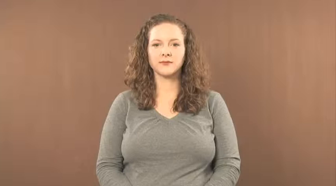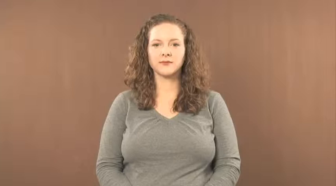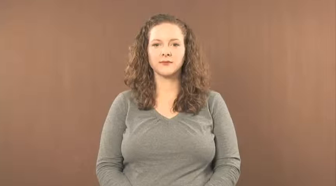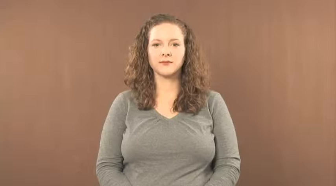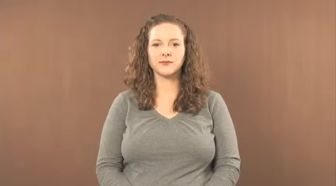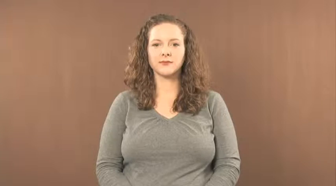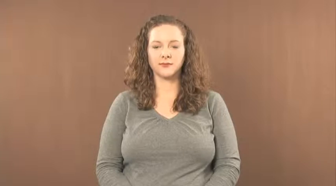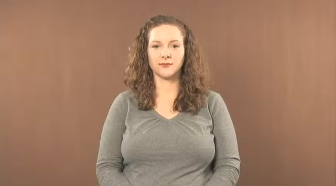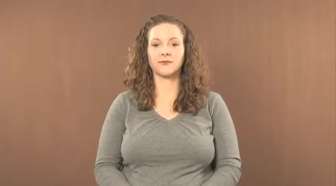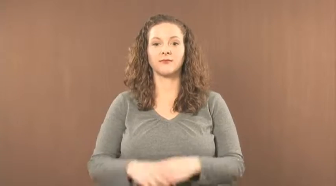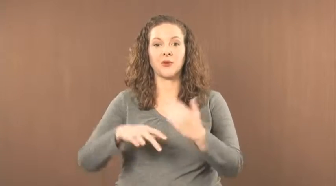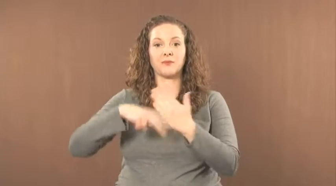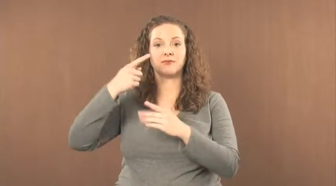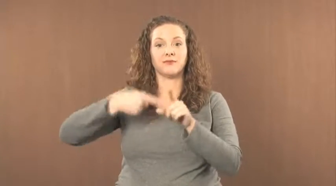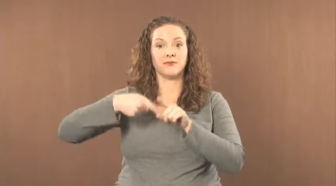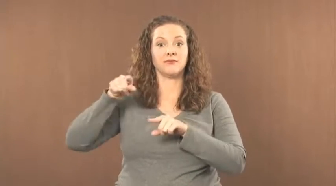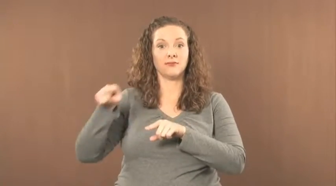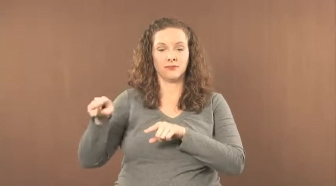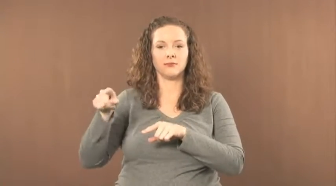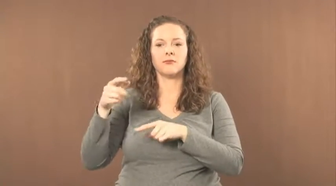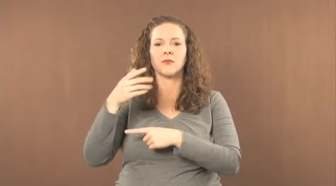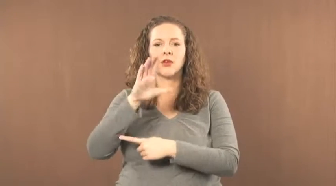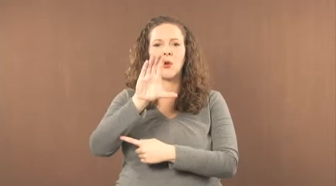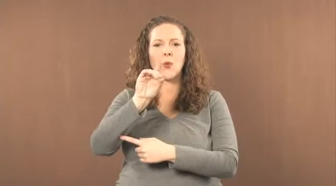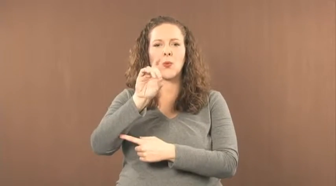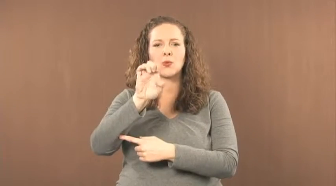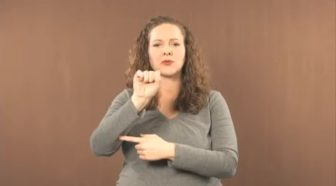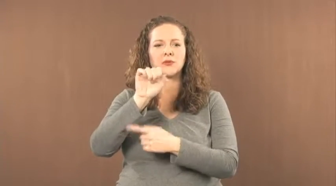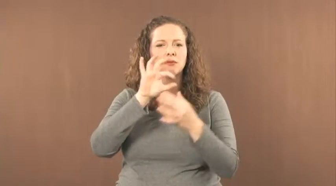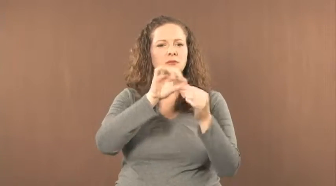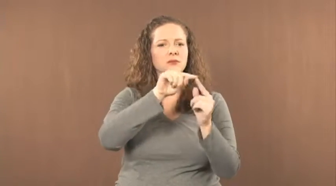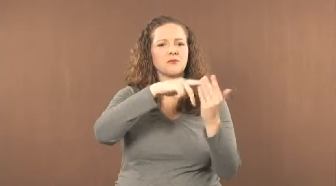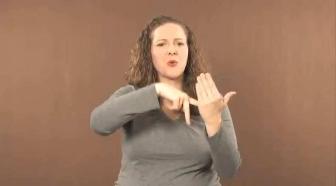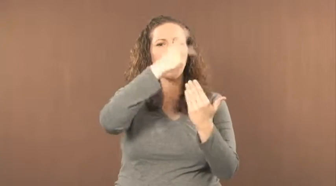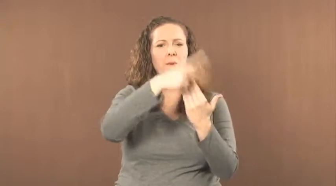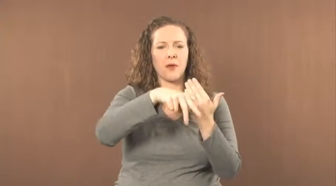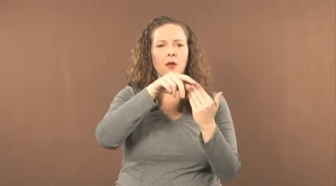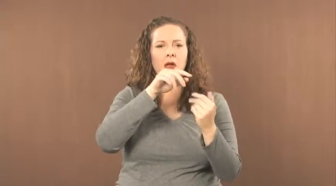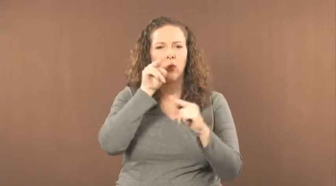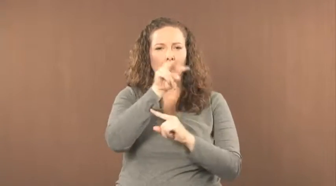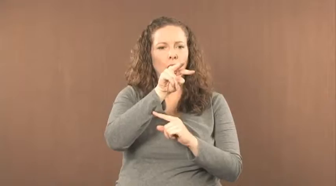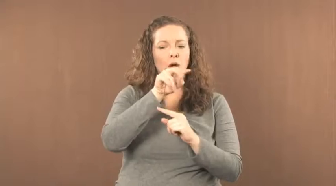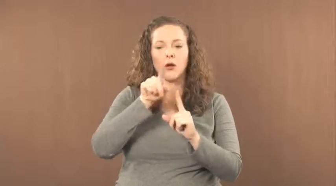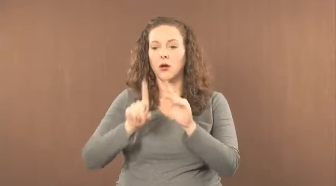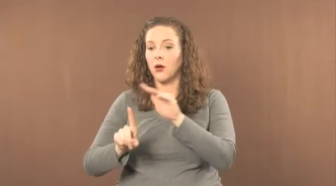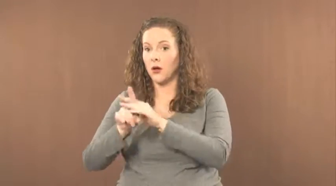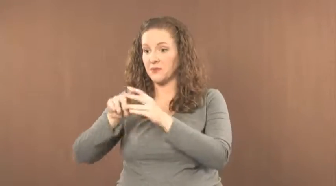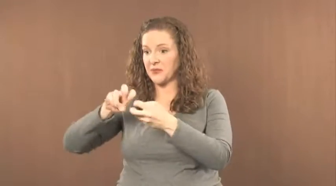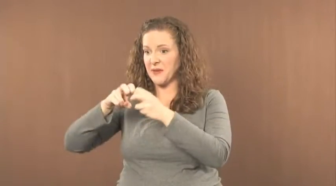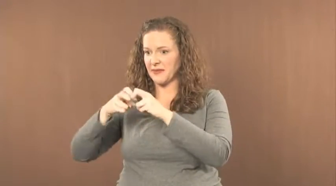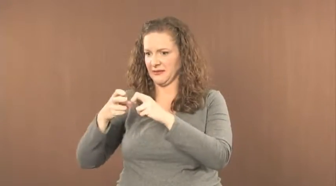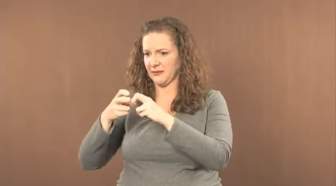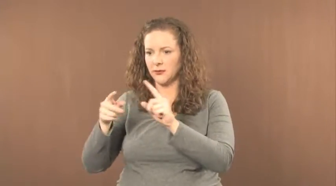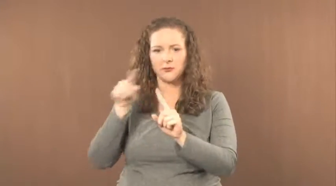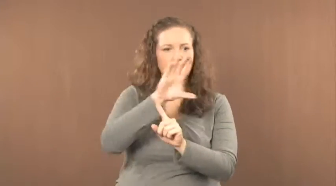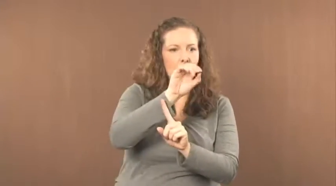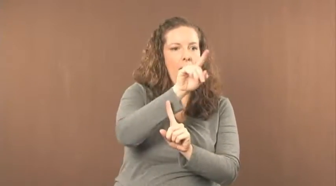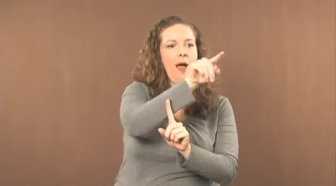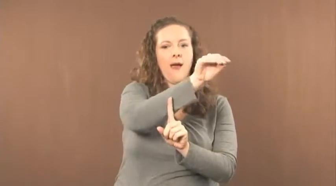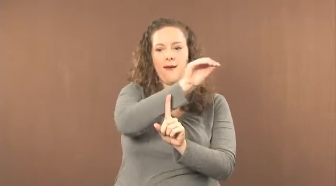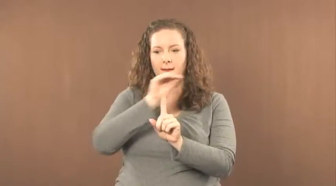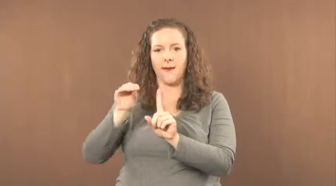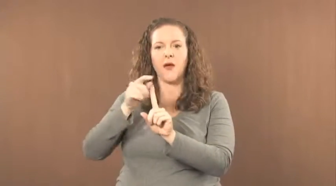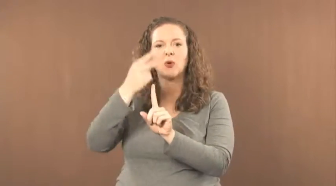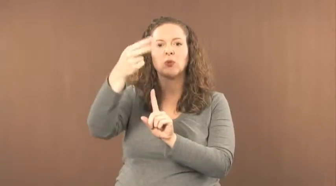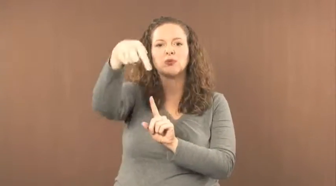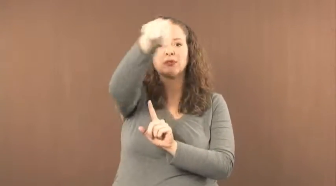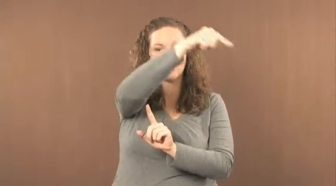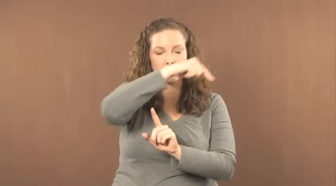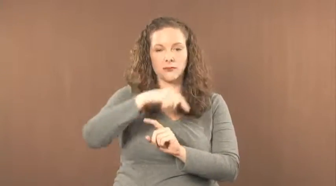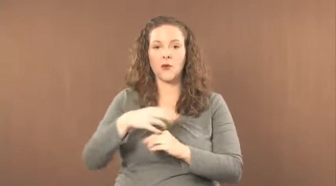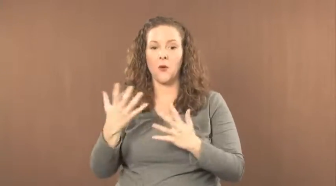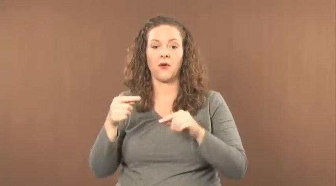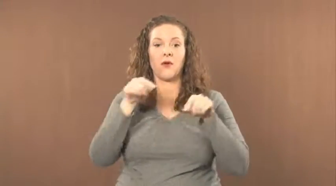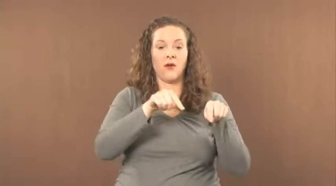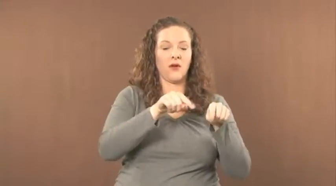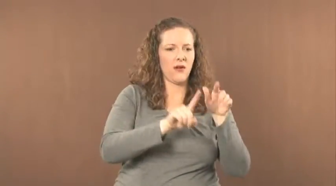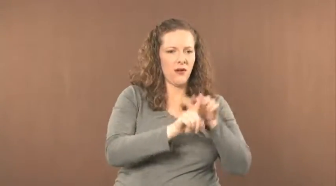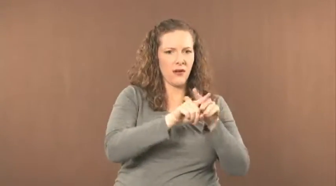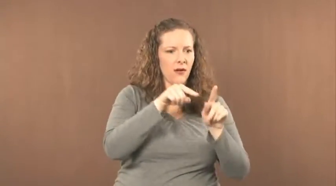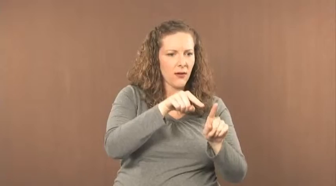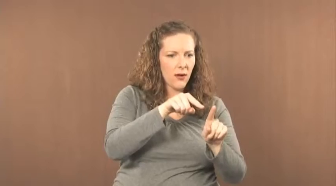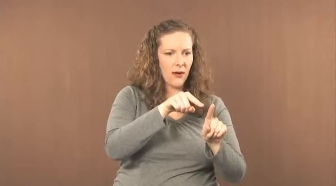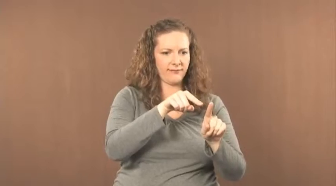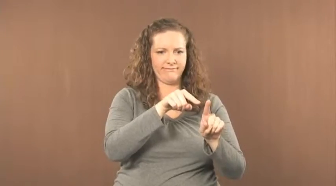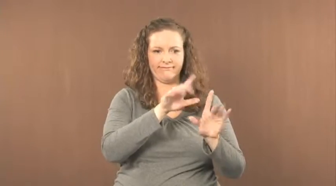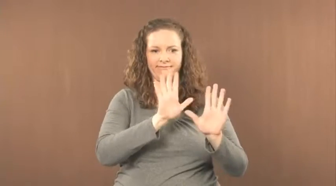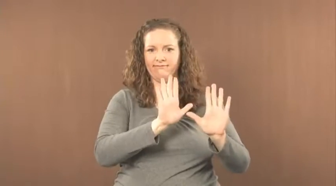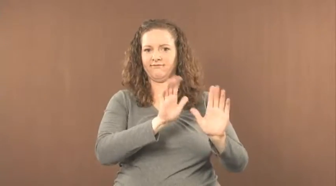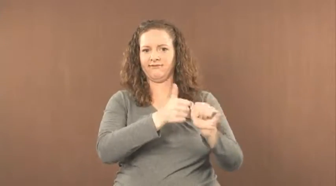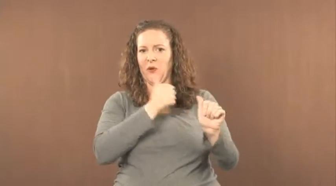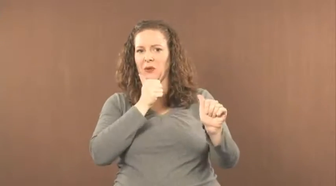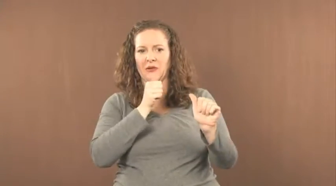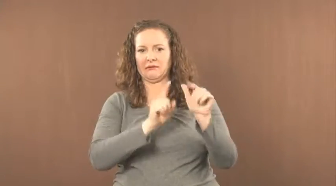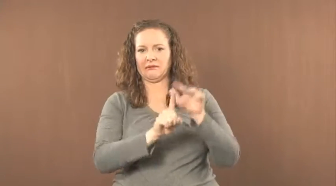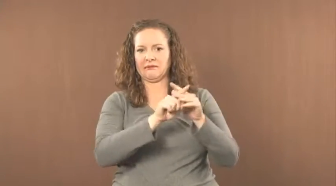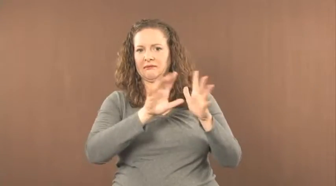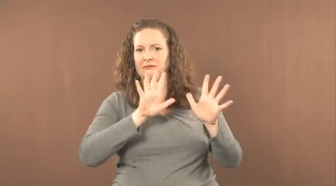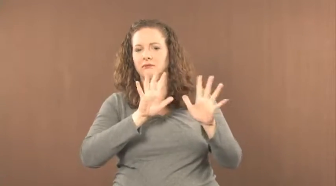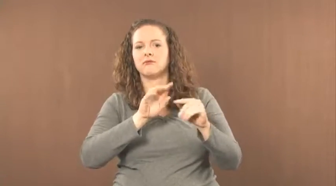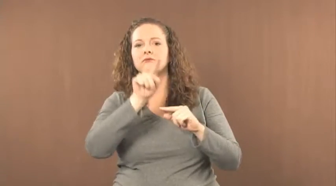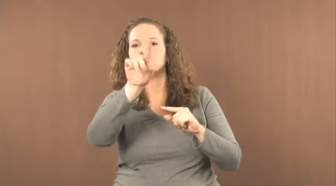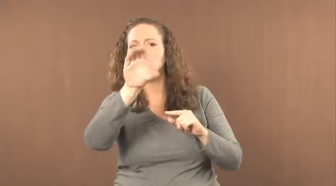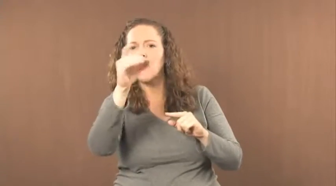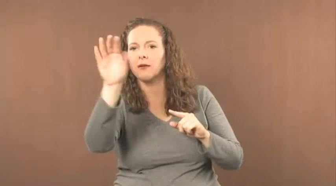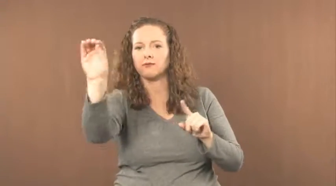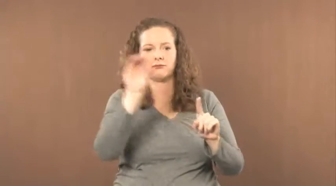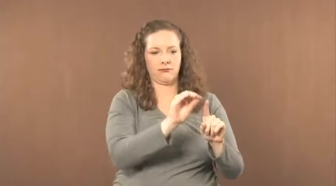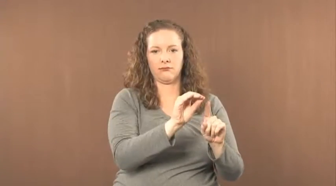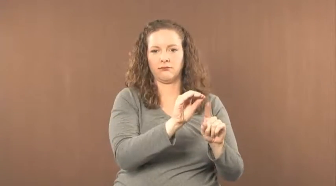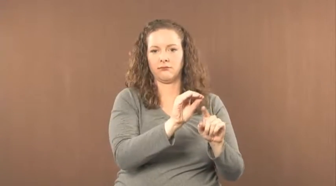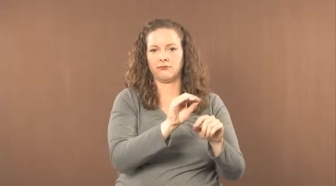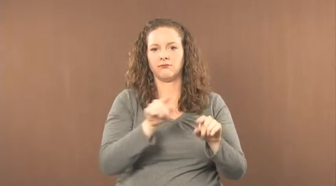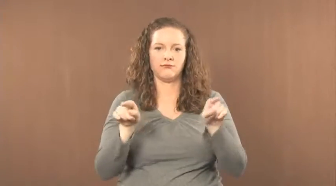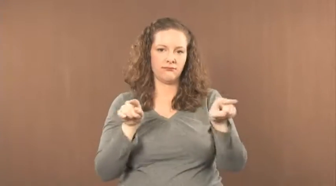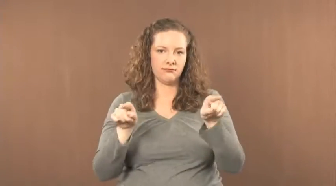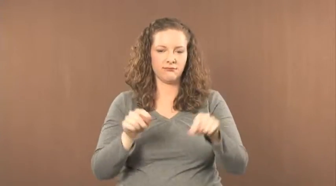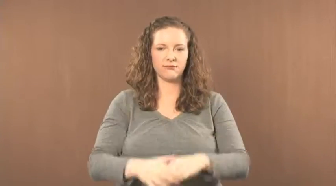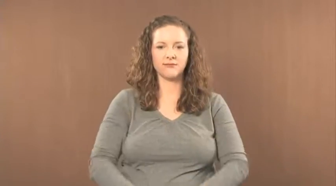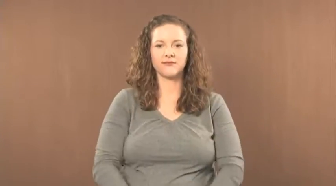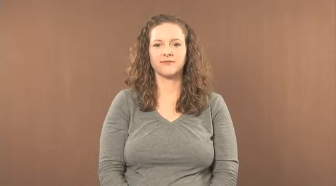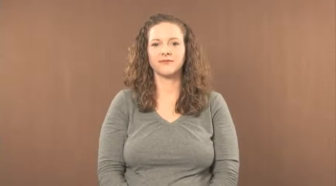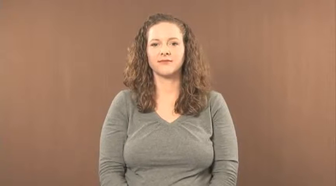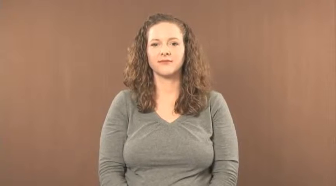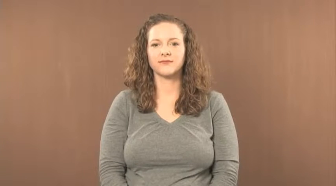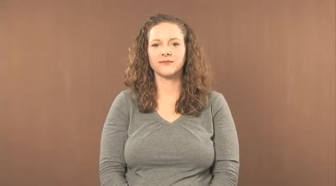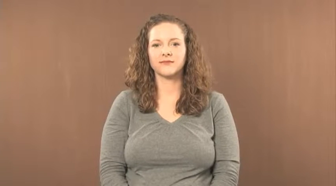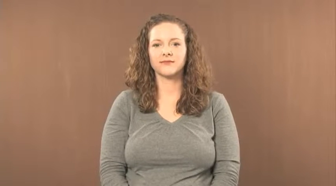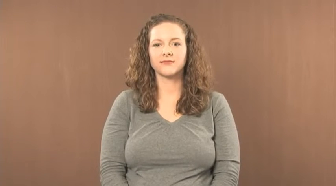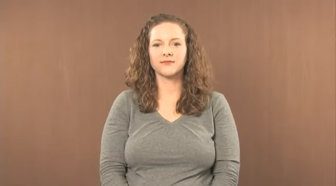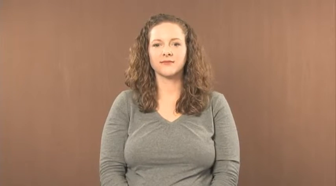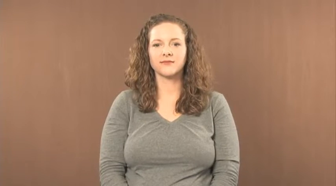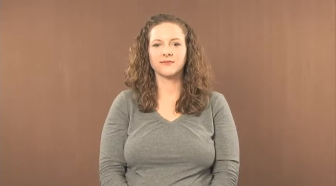Finding Information